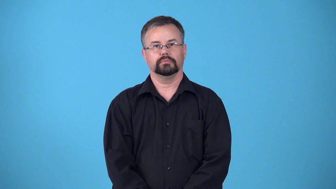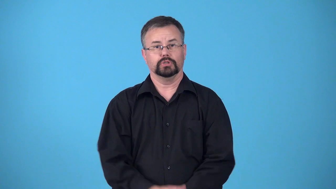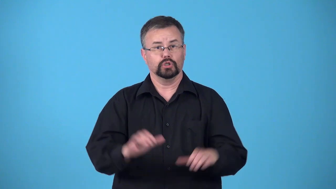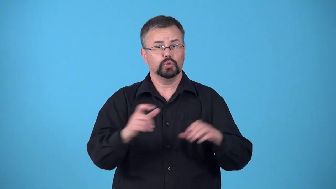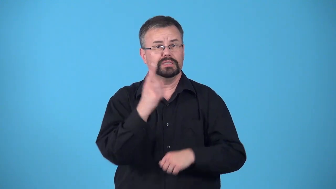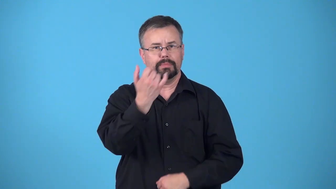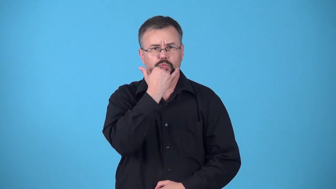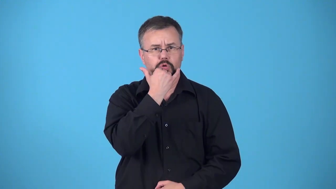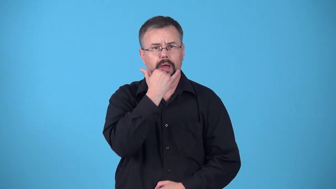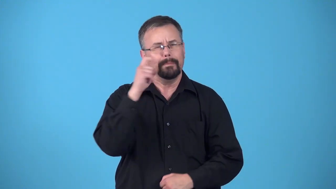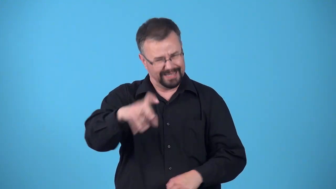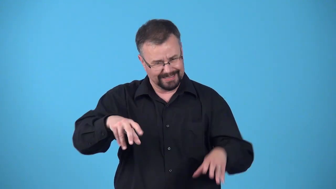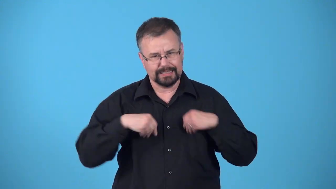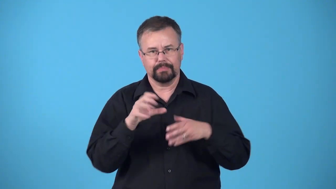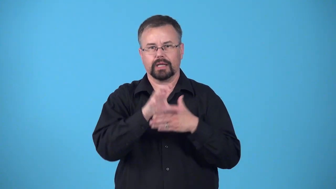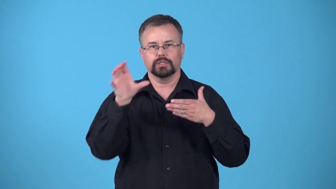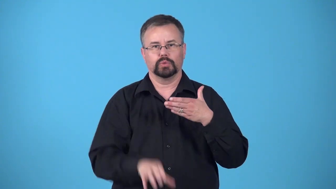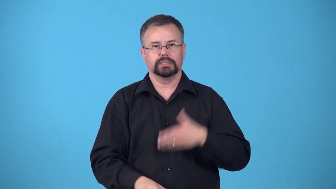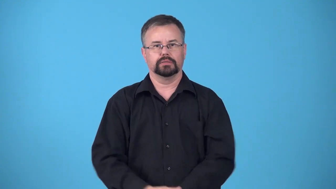take your medicine